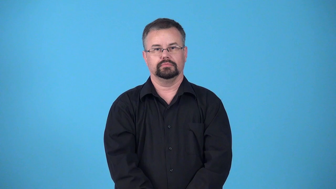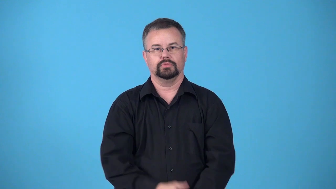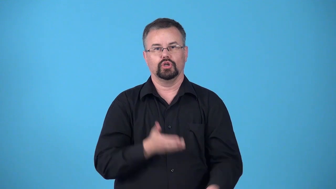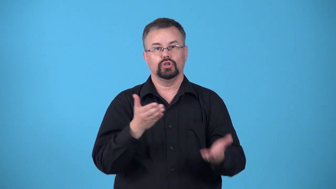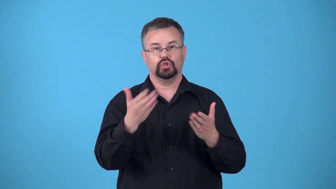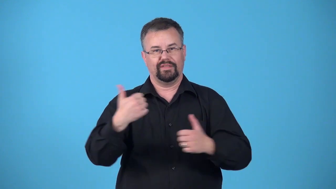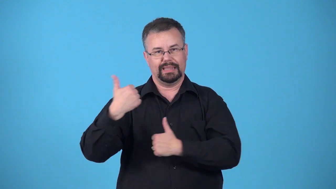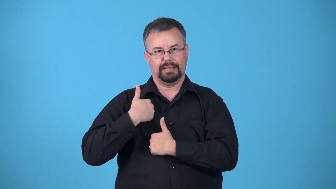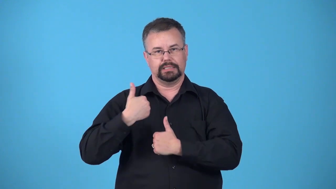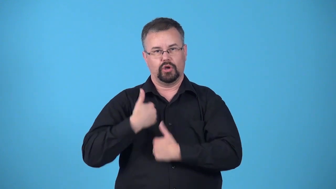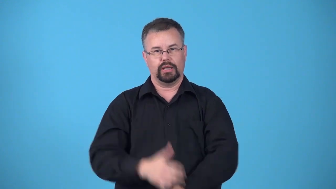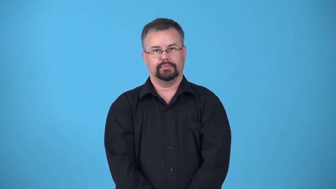serve your country